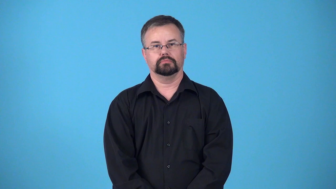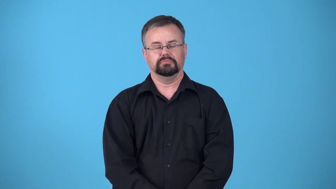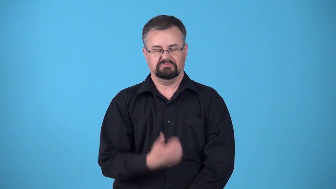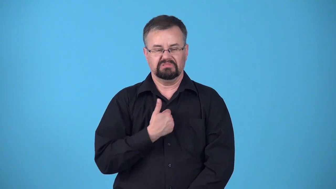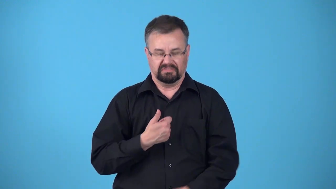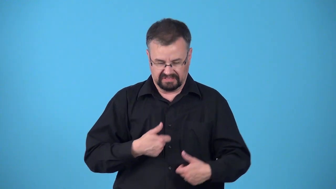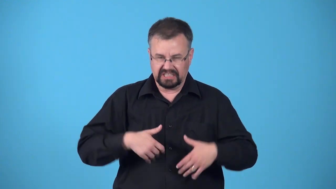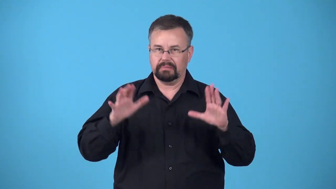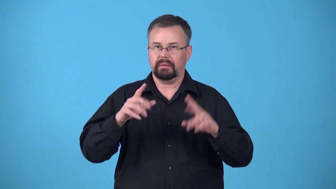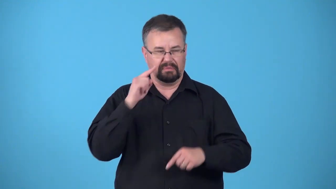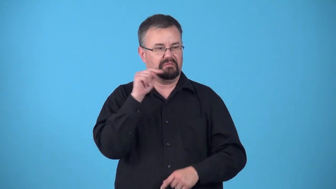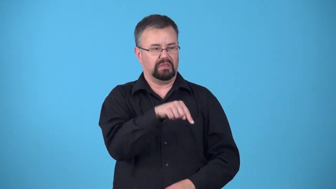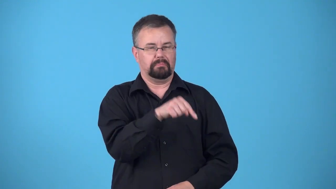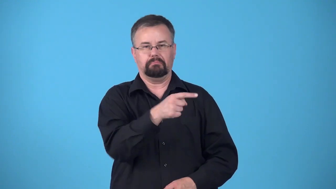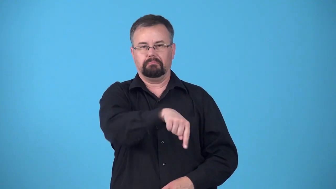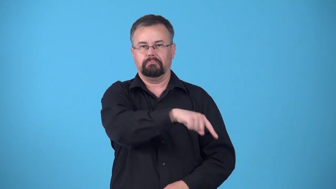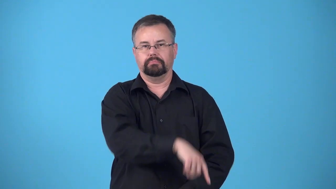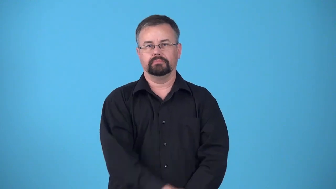take one for the team